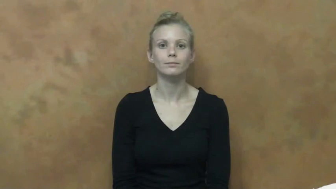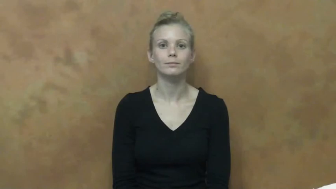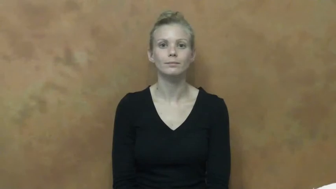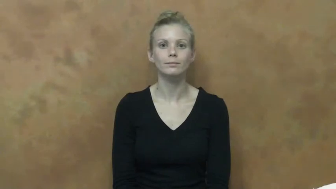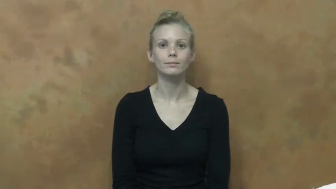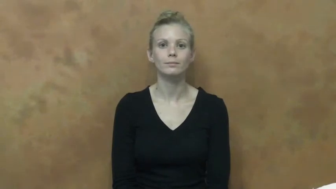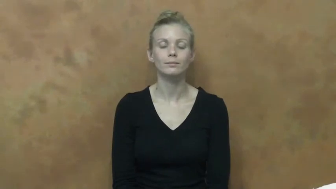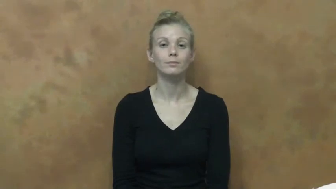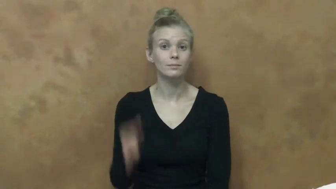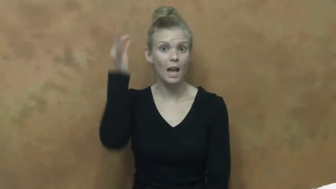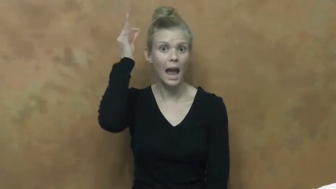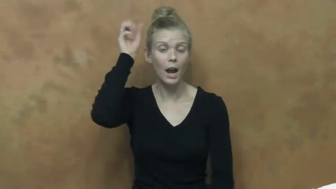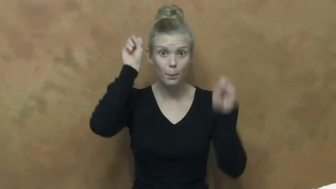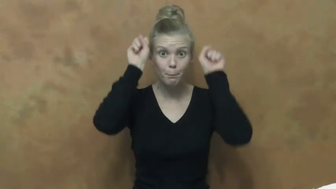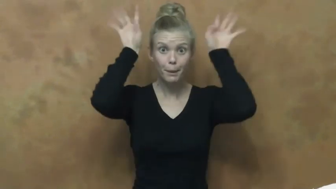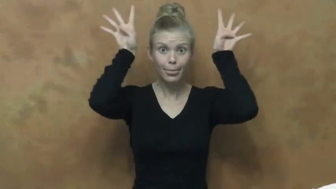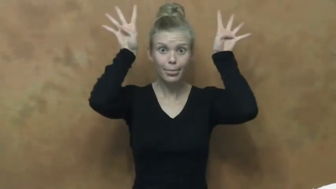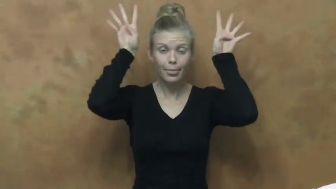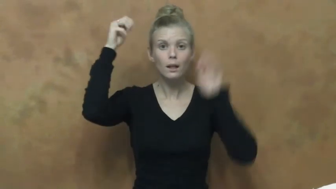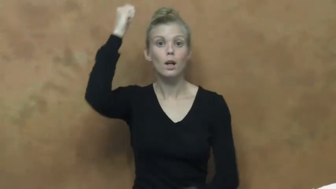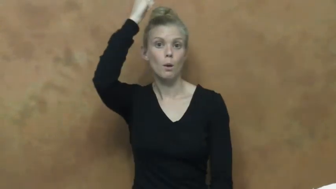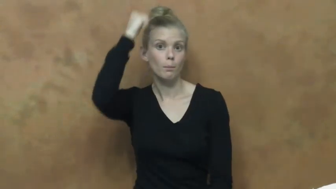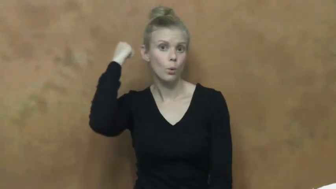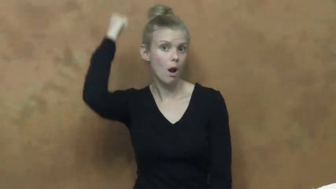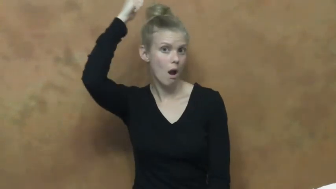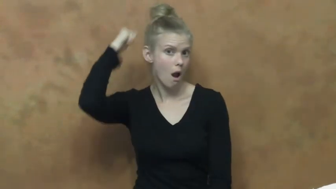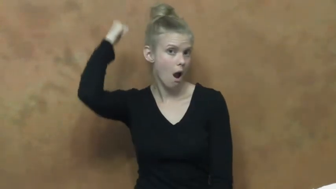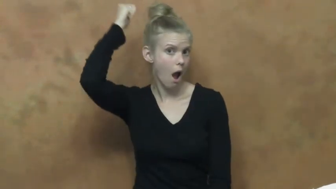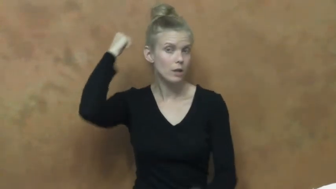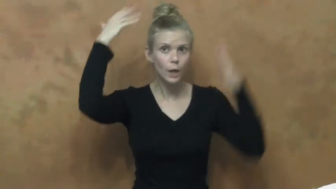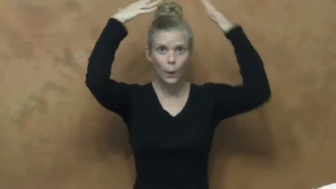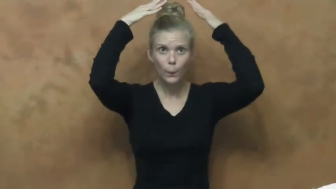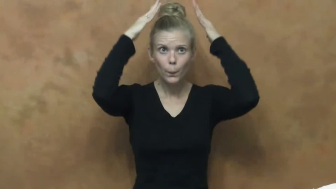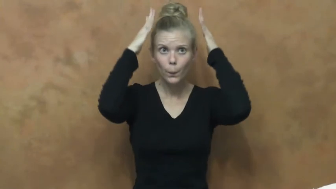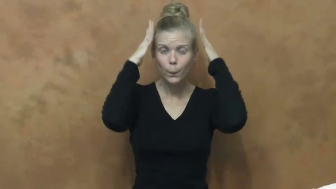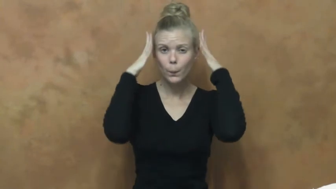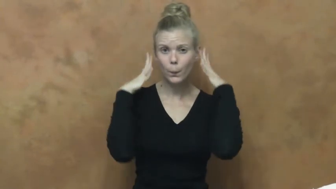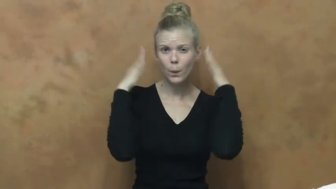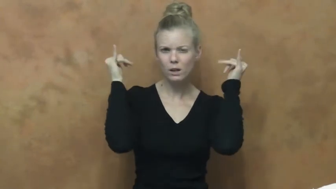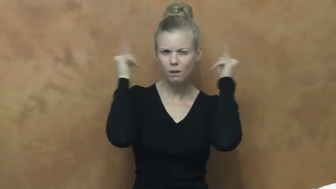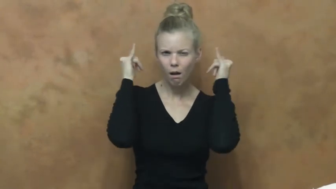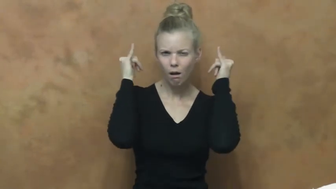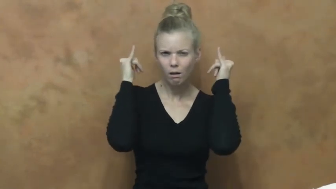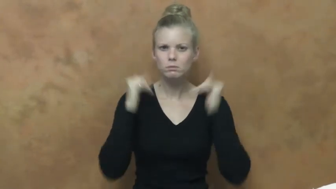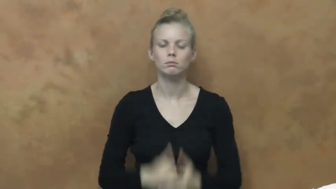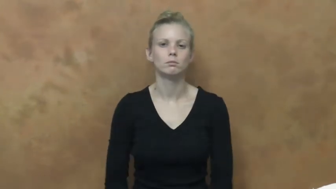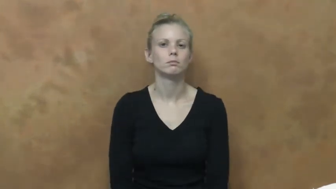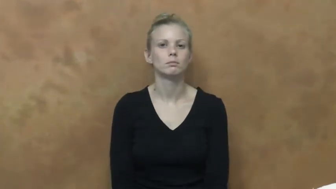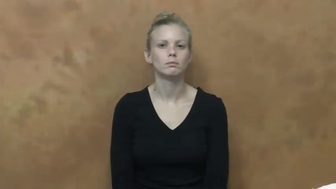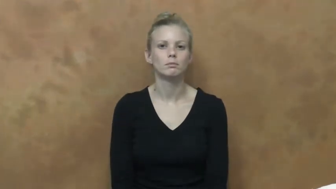anti static brush